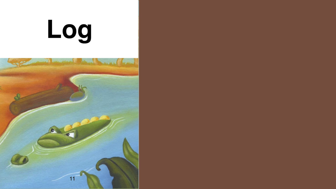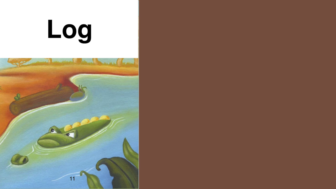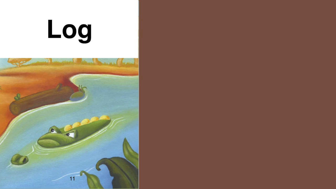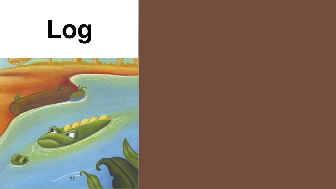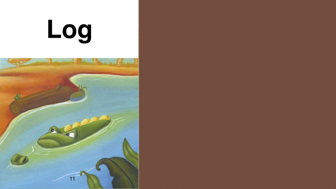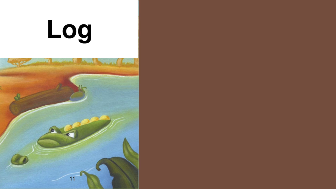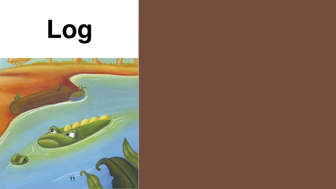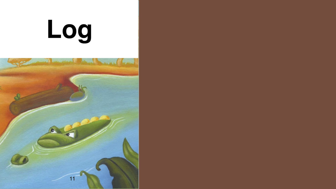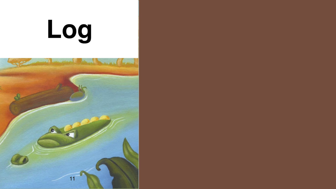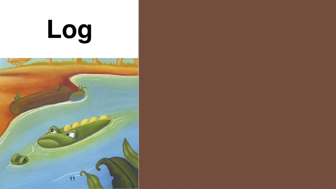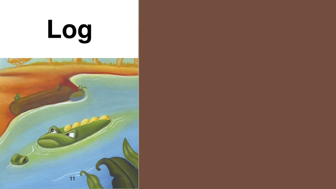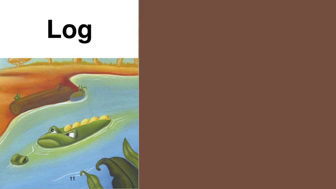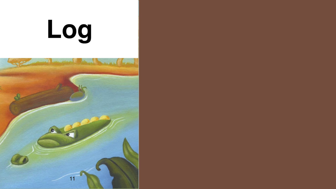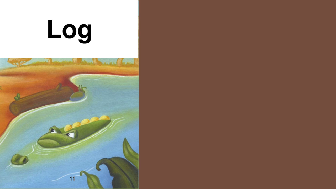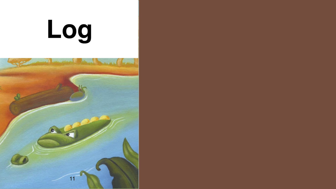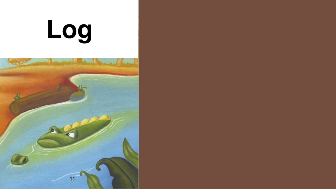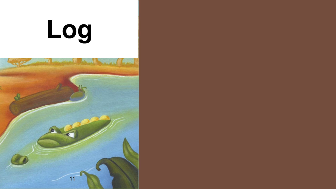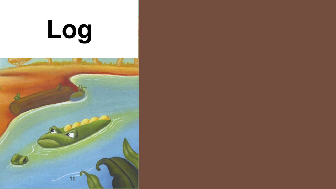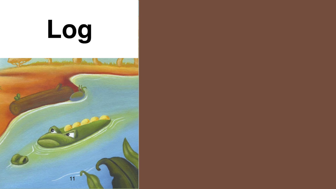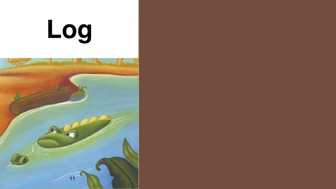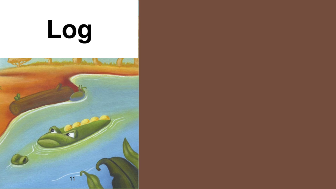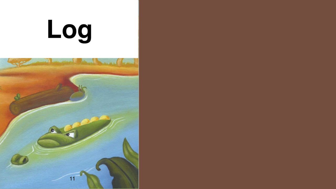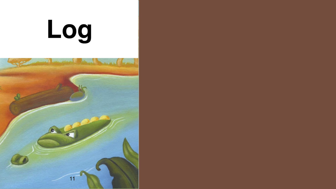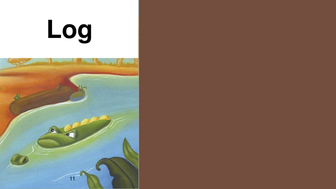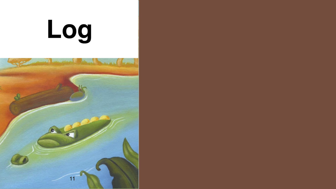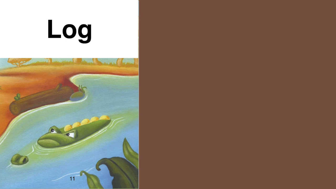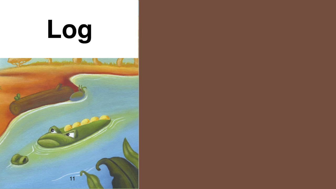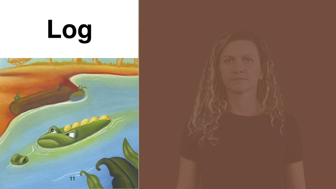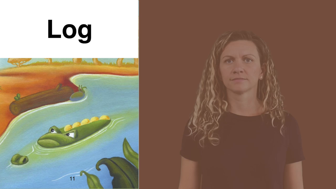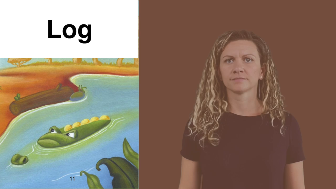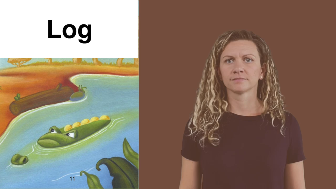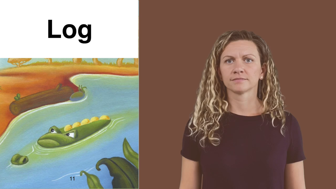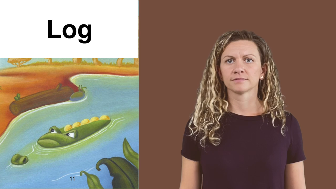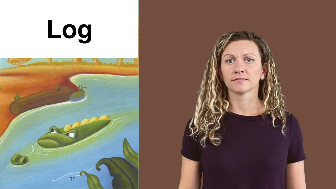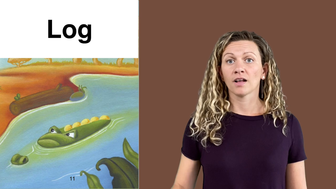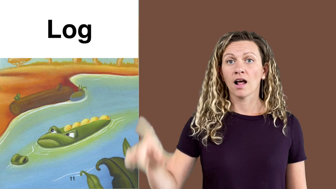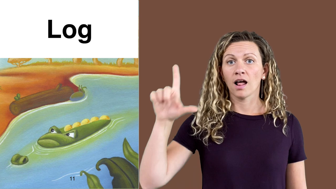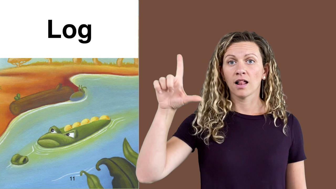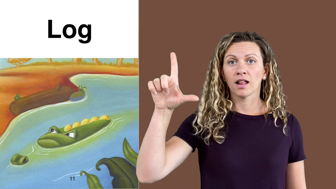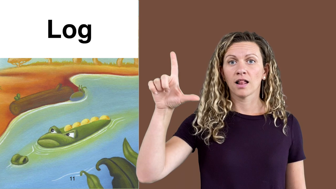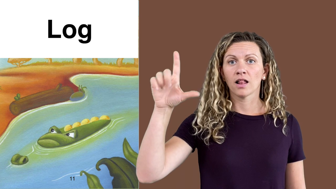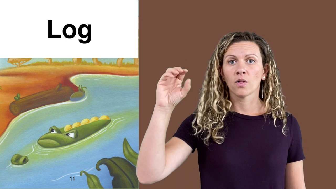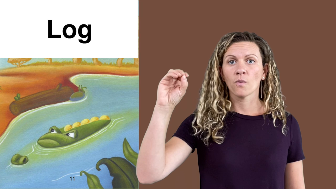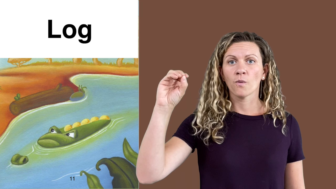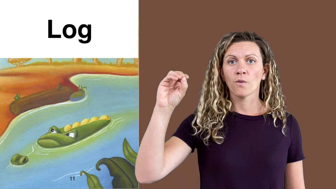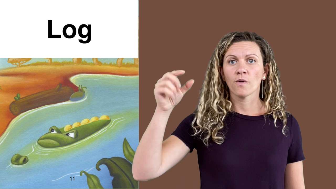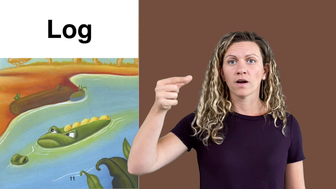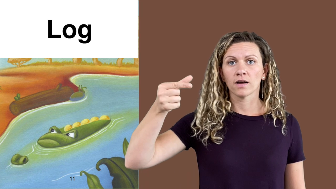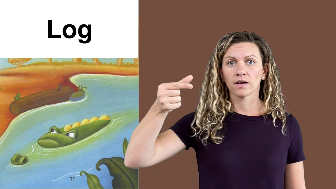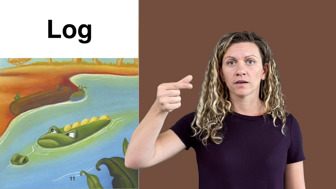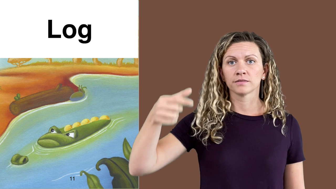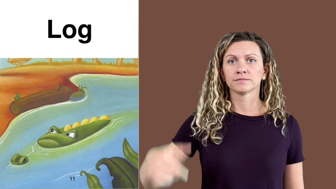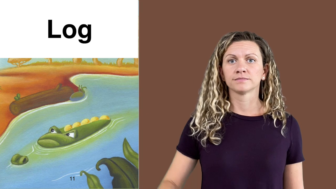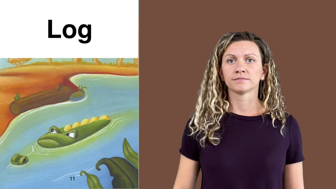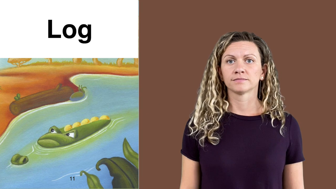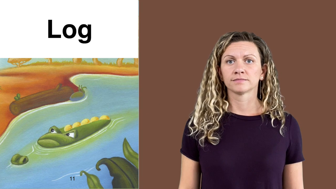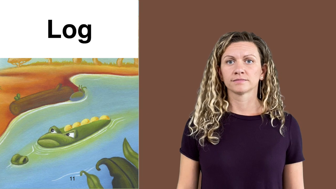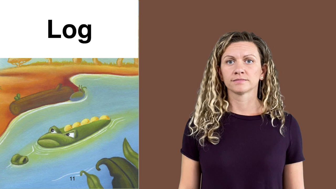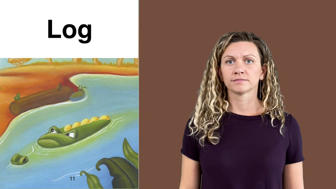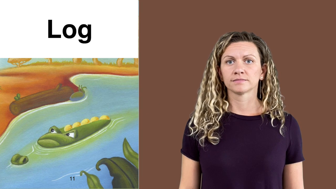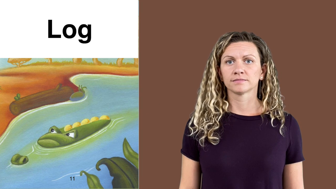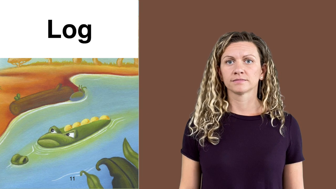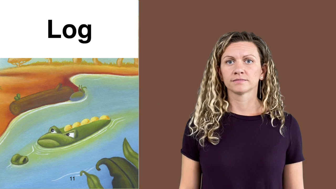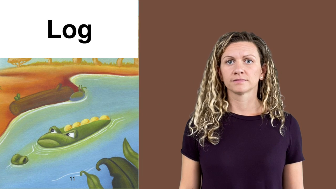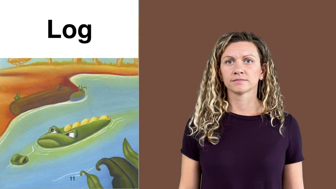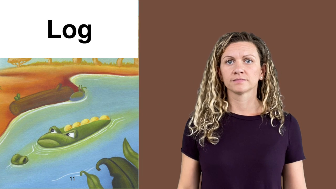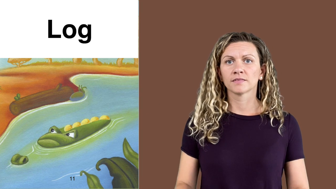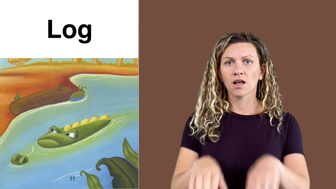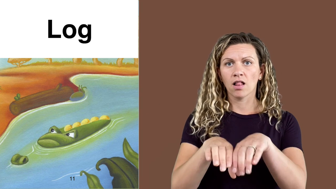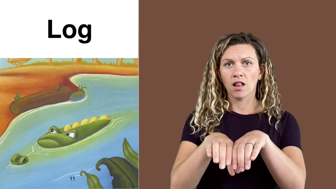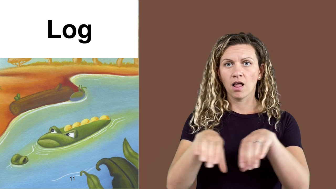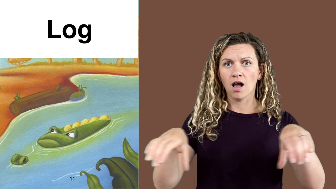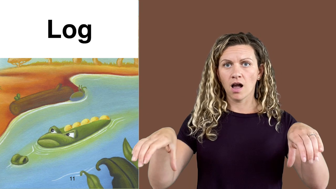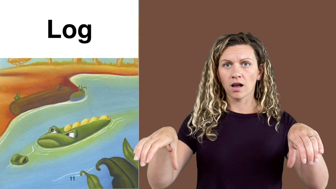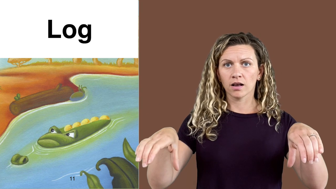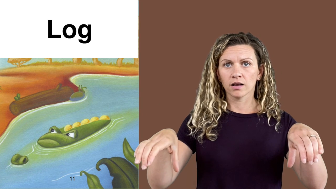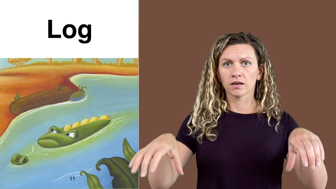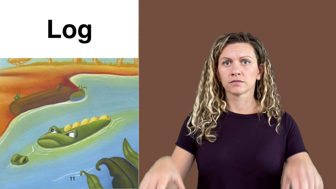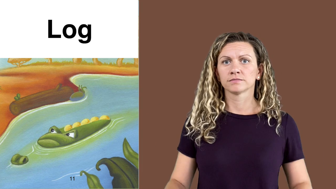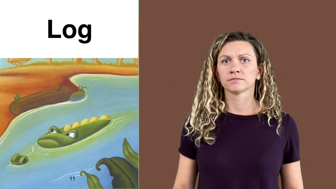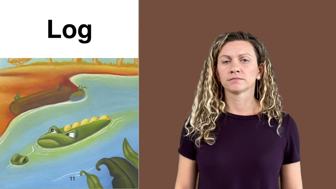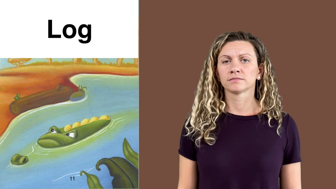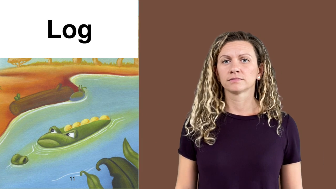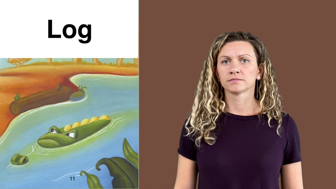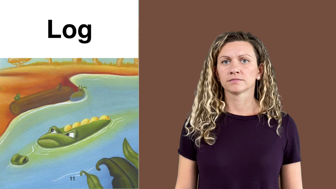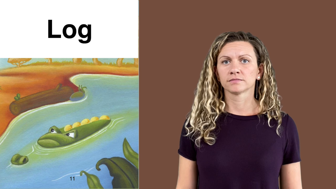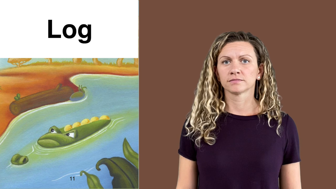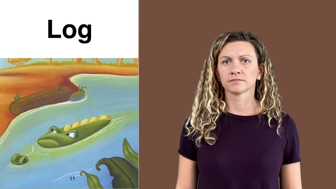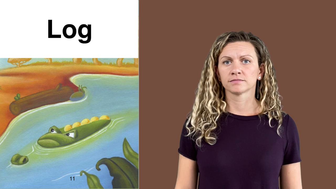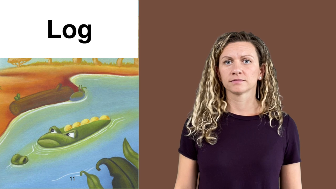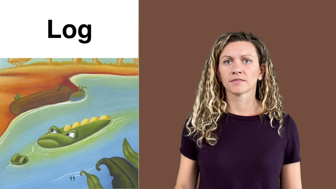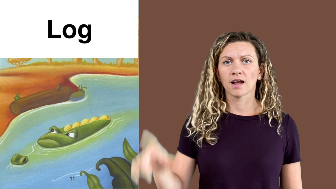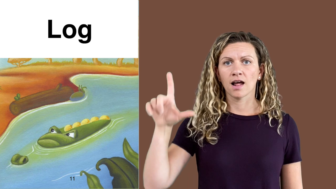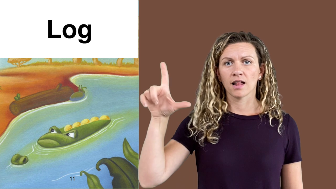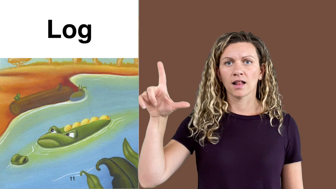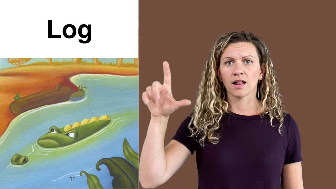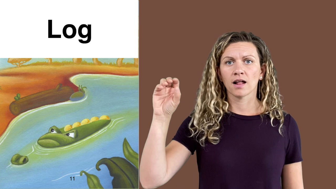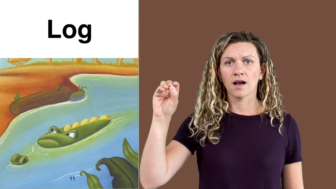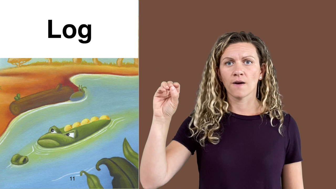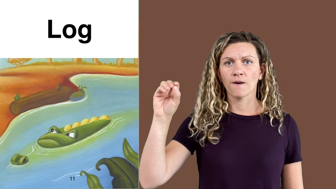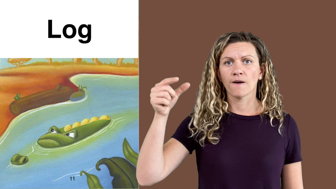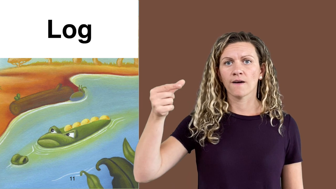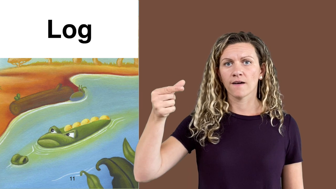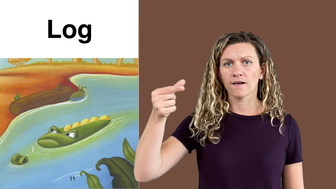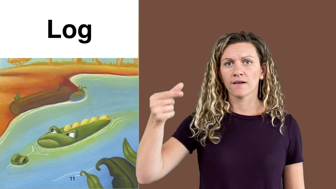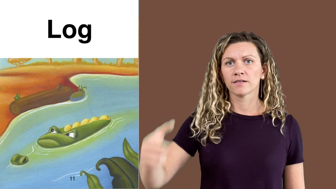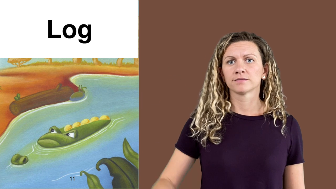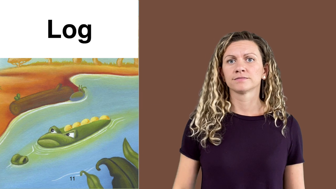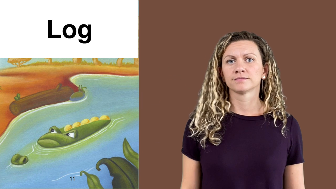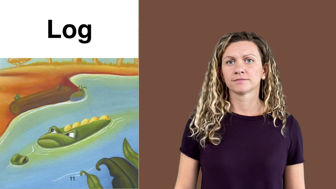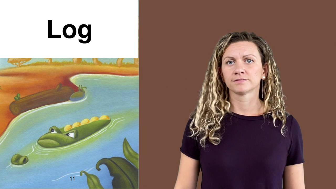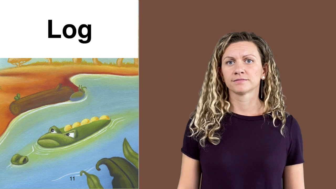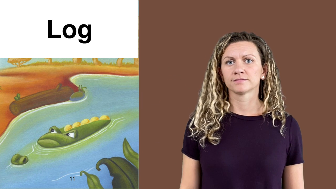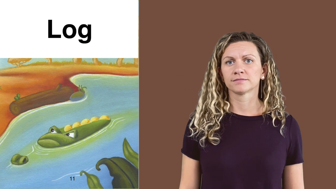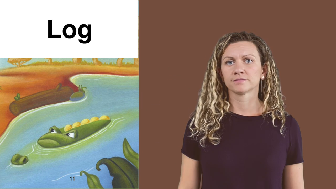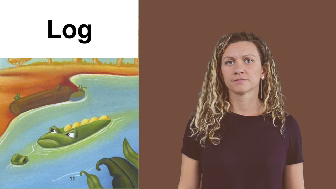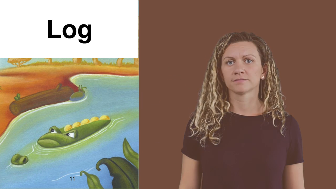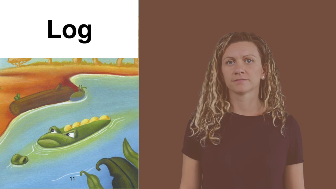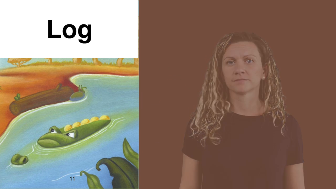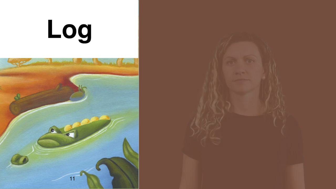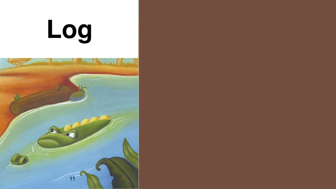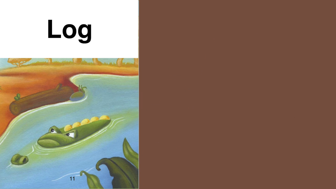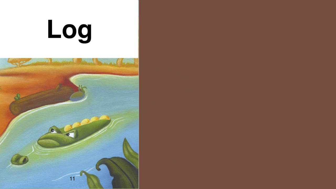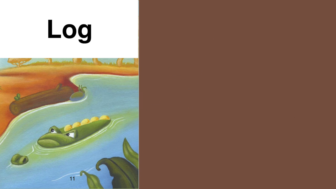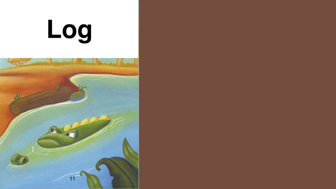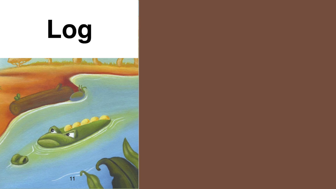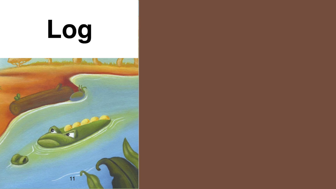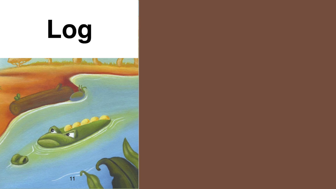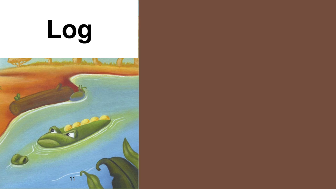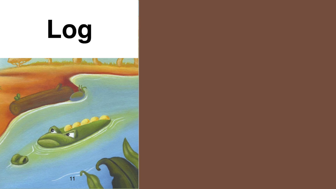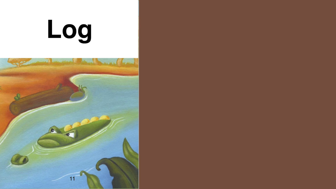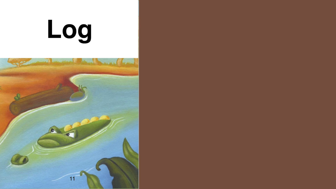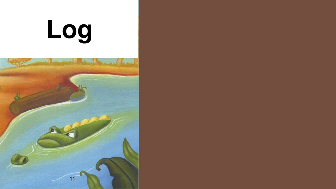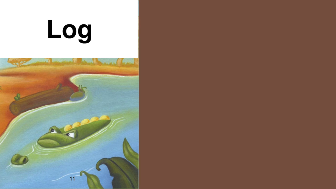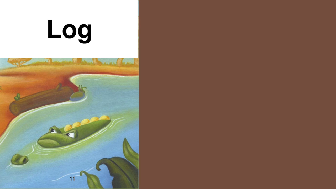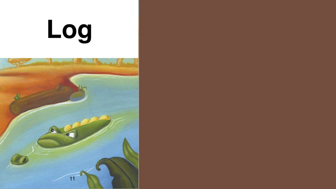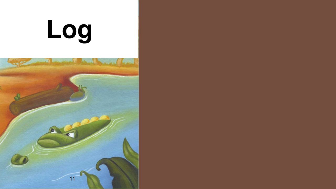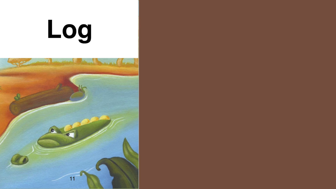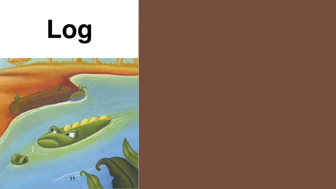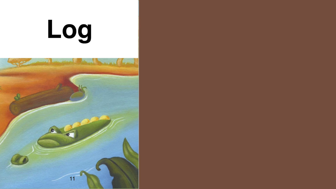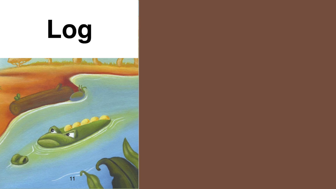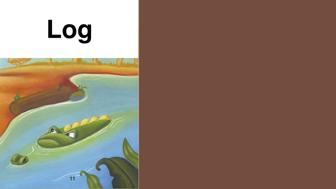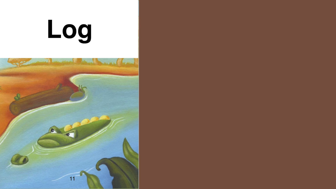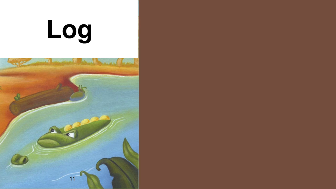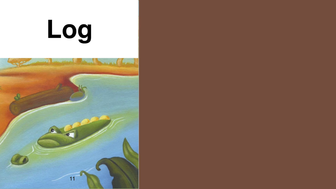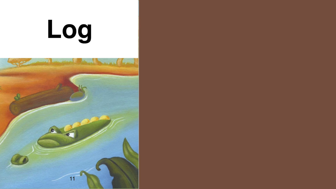Log